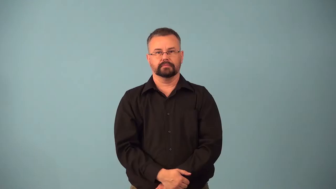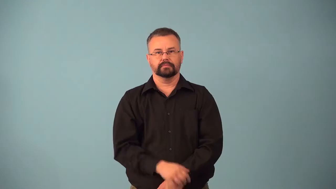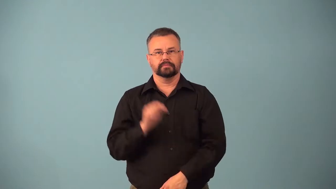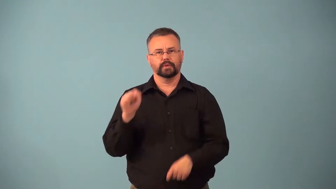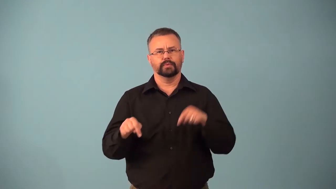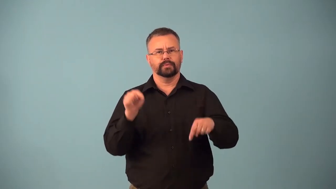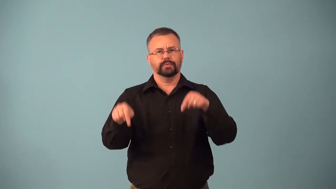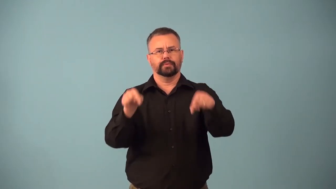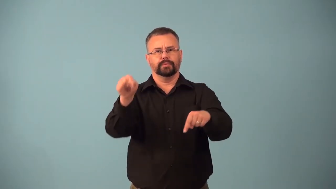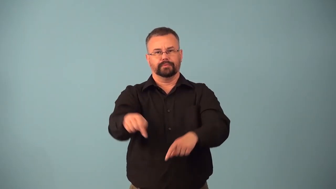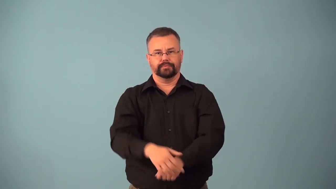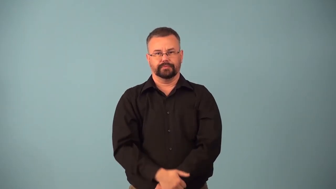bestrew